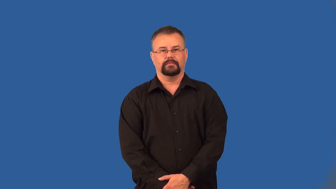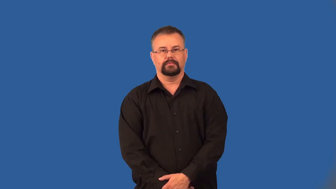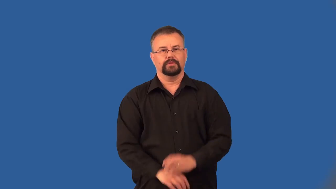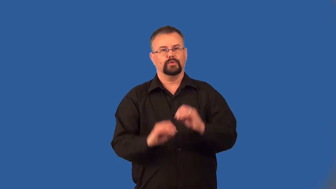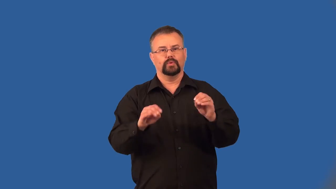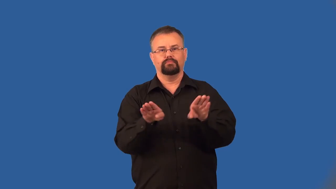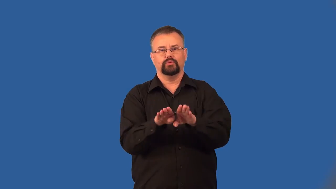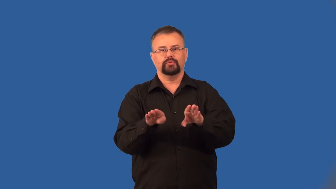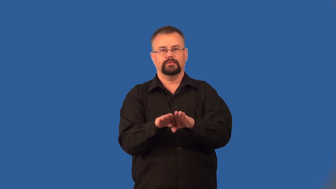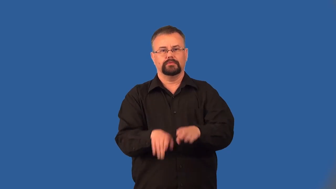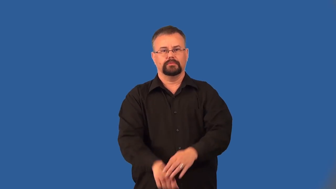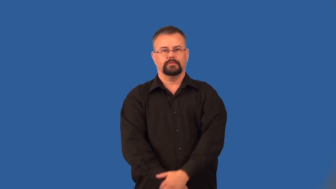bootless